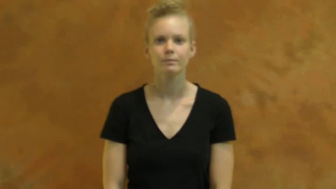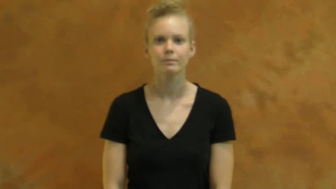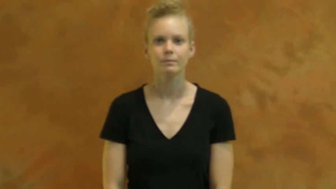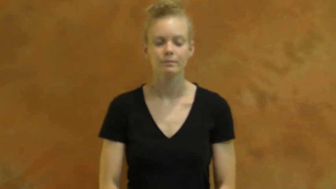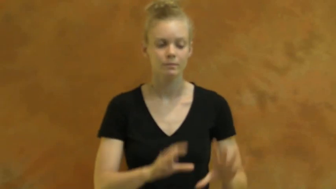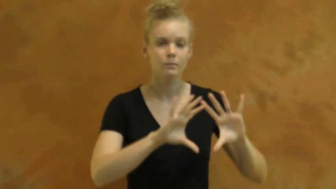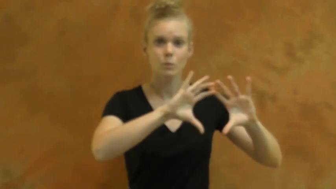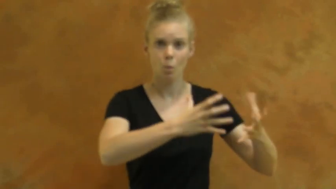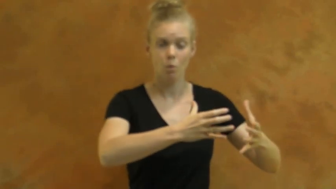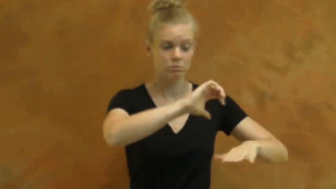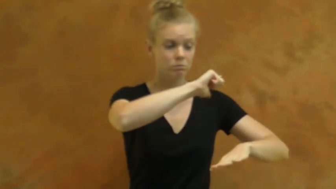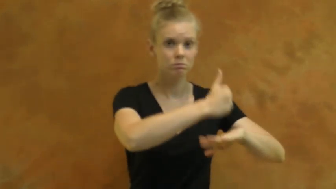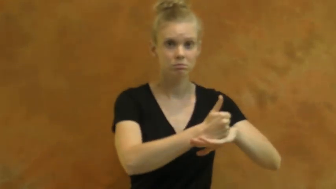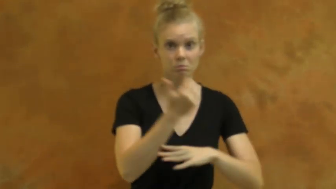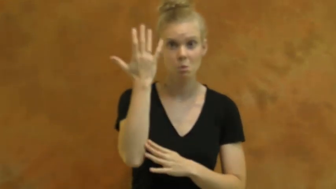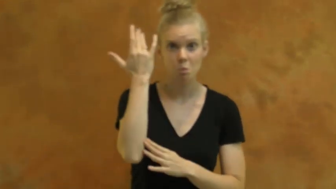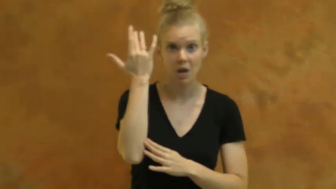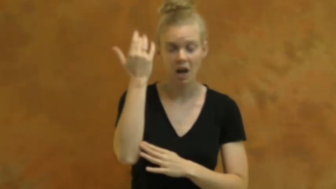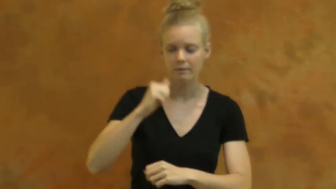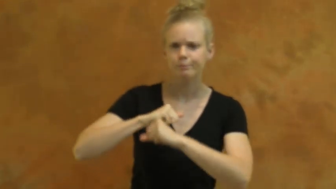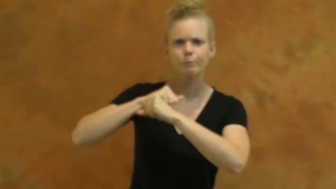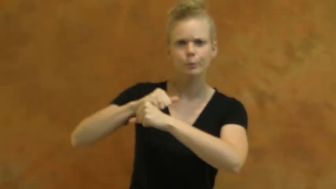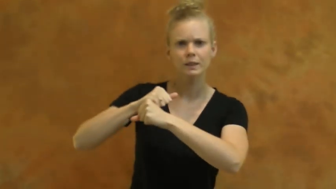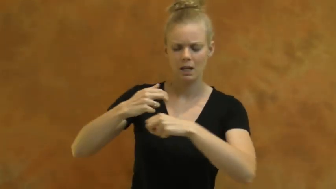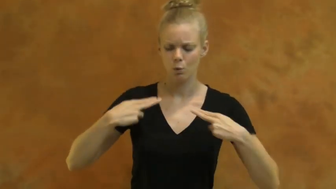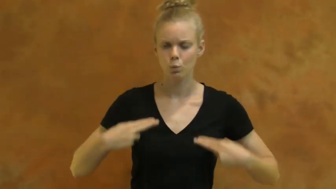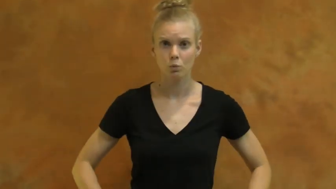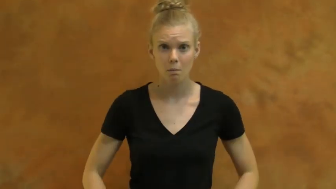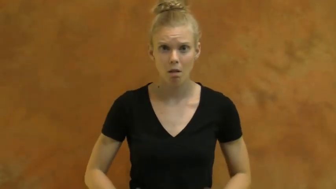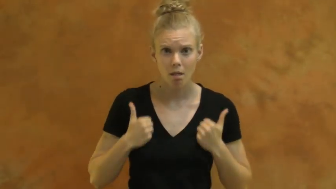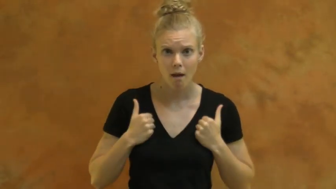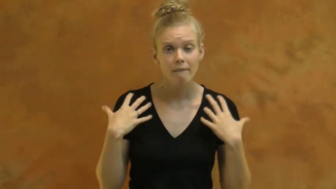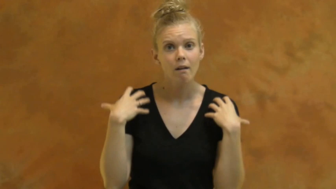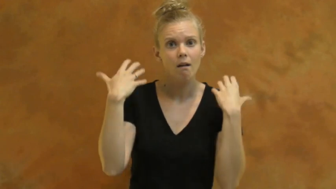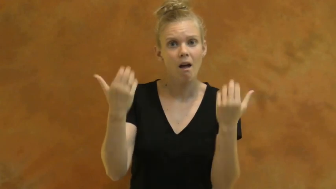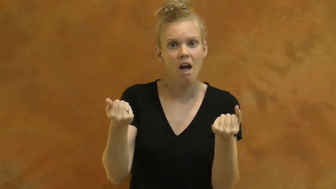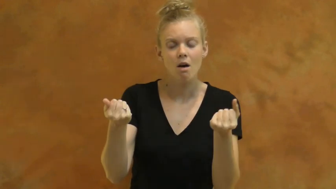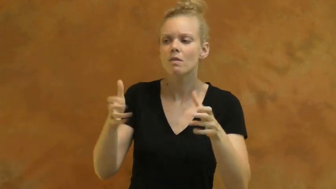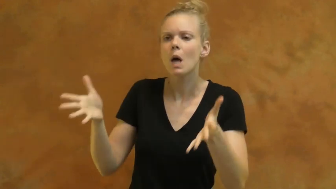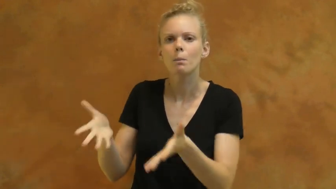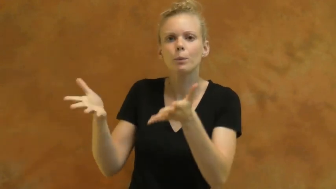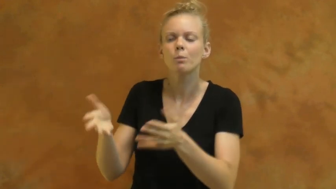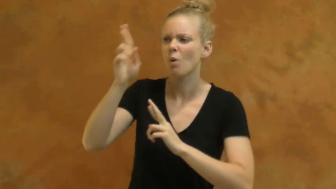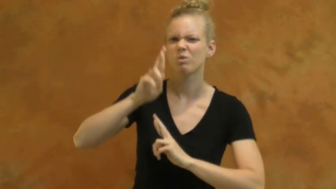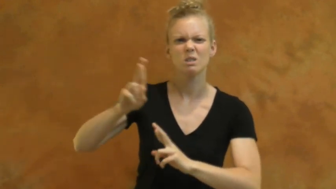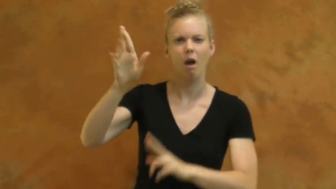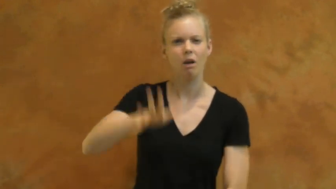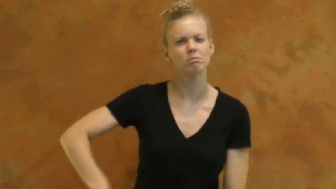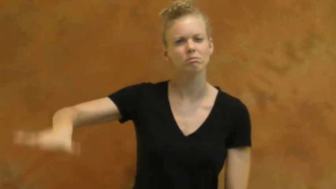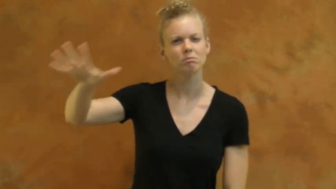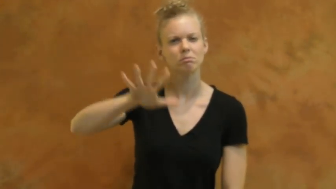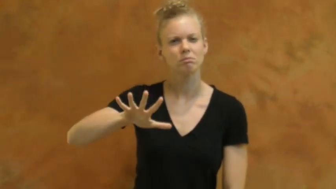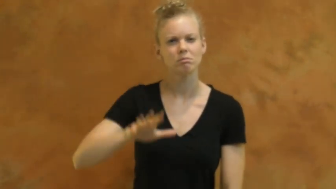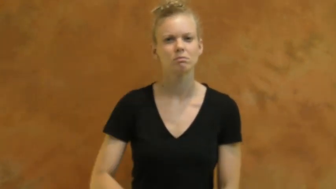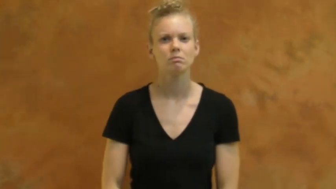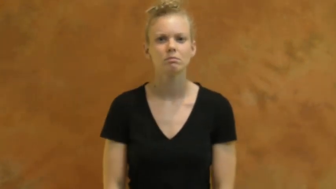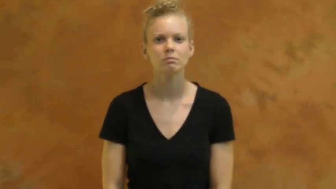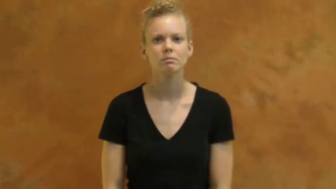red cross